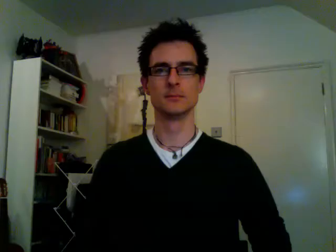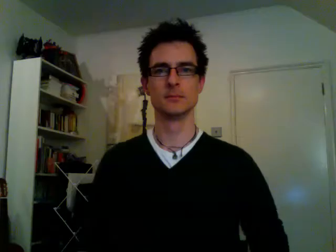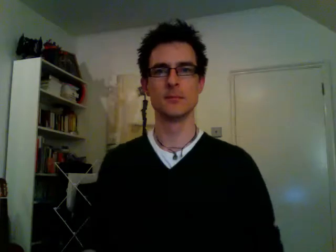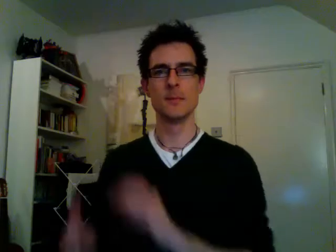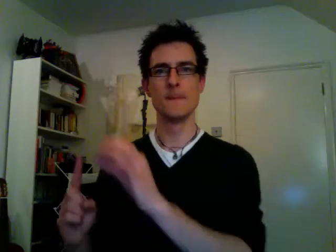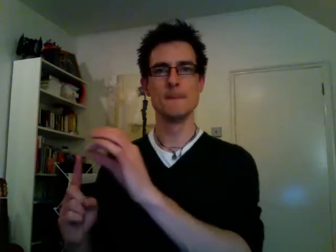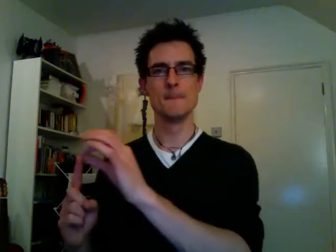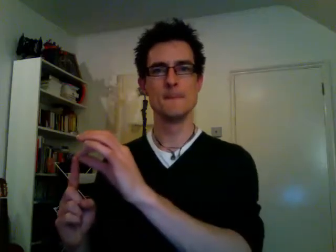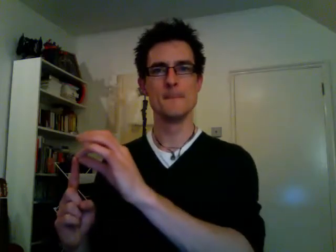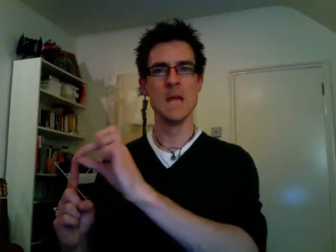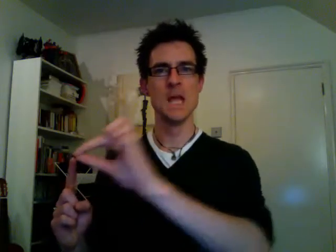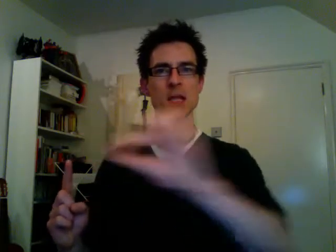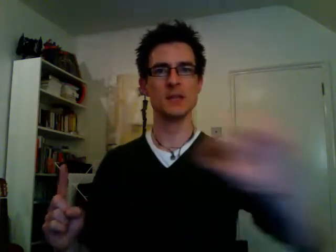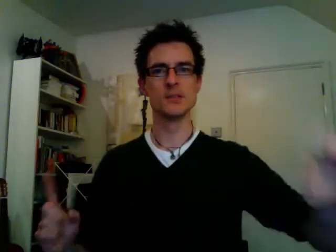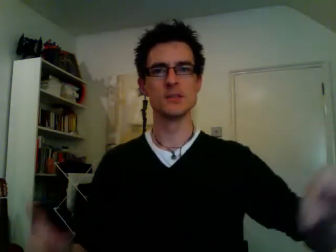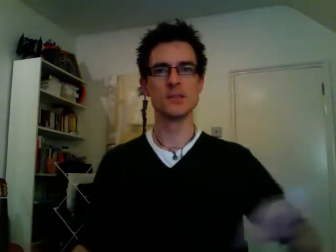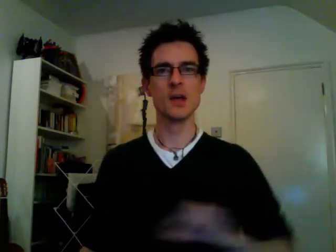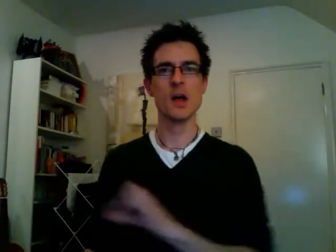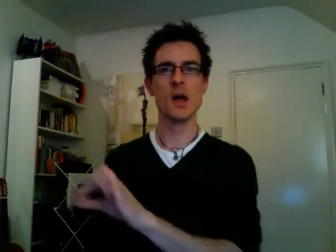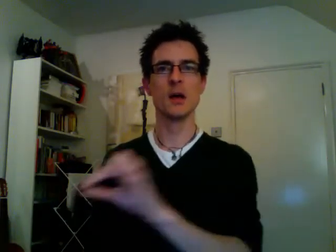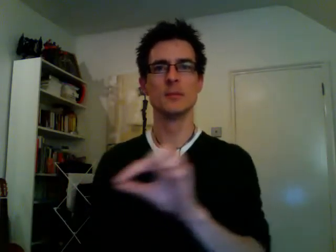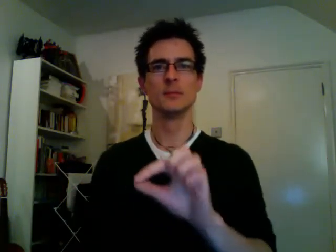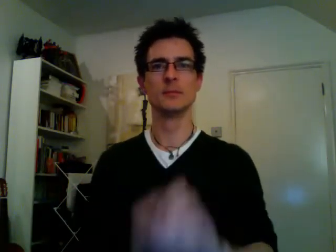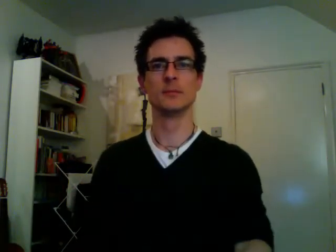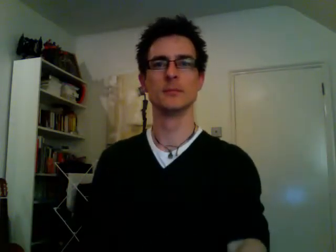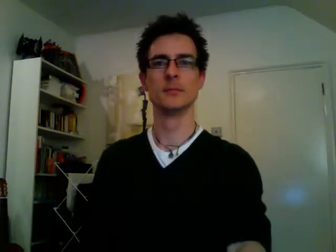pizza